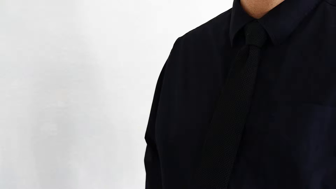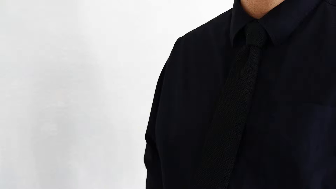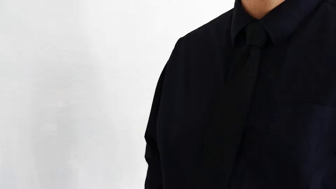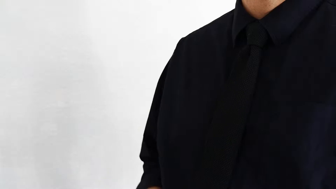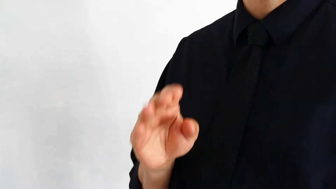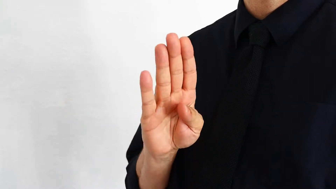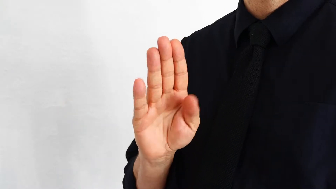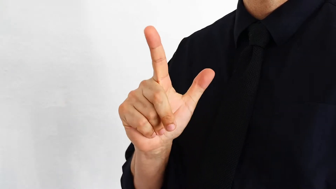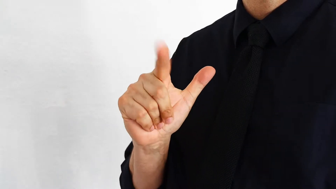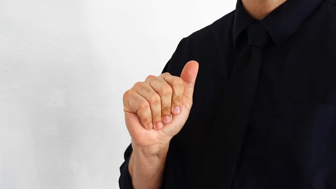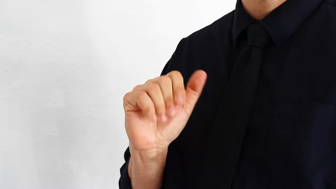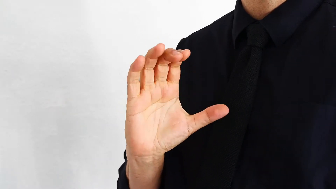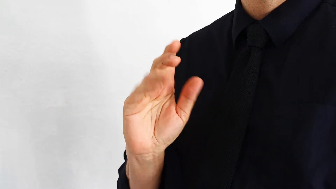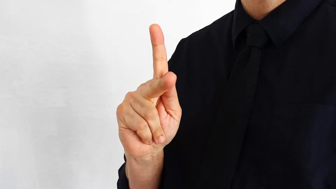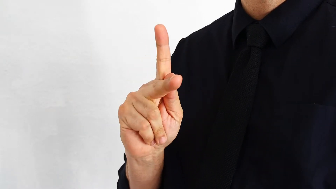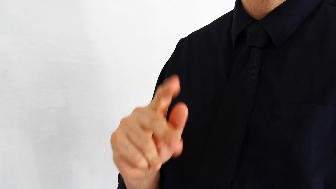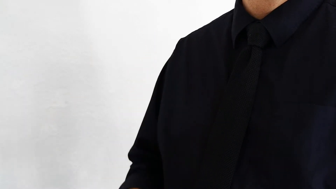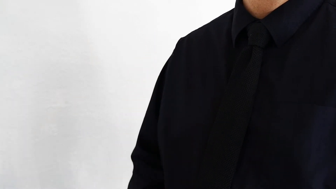B-L-A-C-K